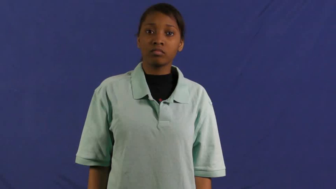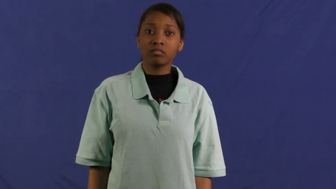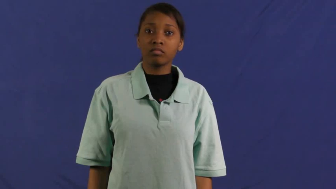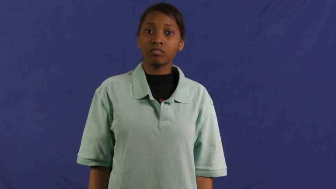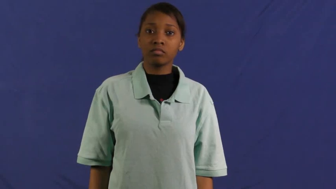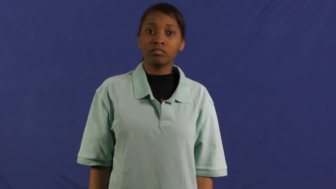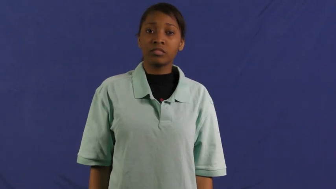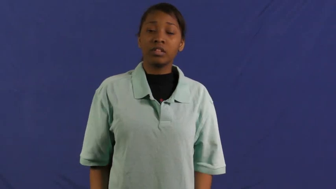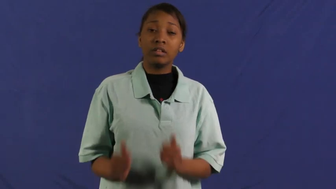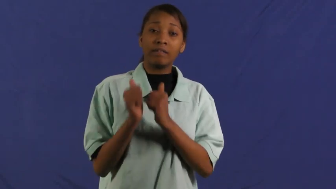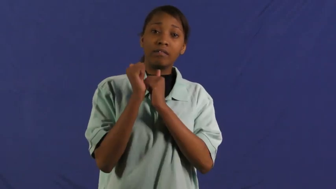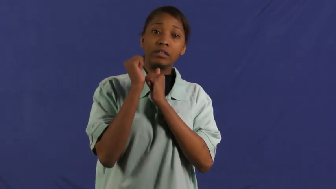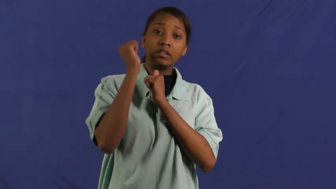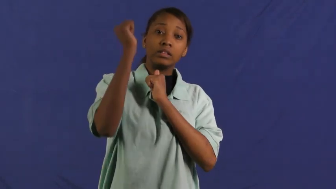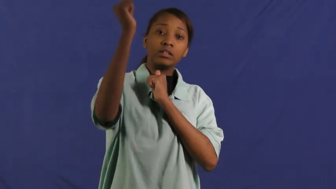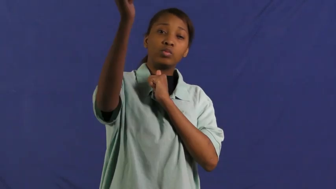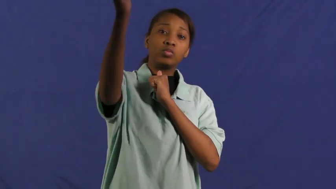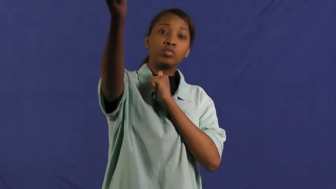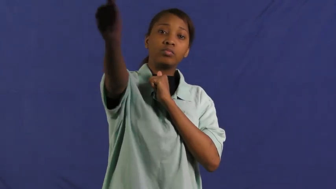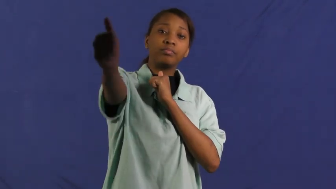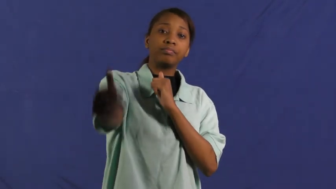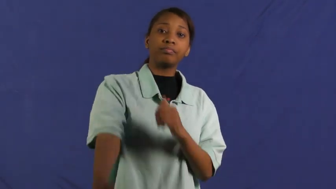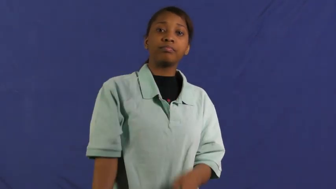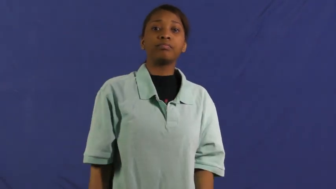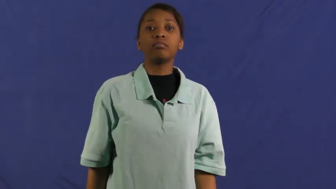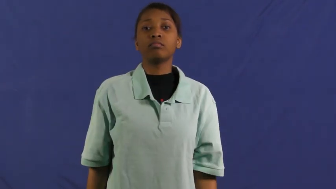distant,afar,afield